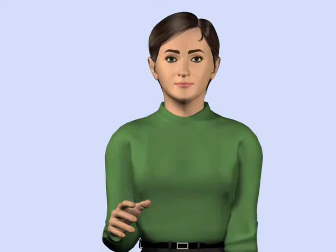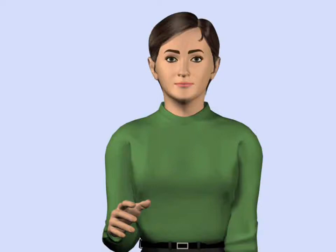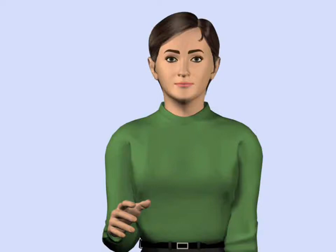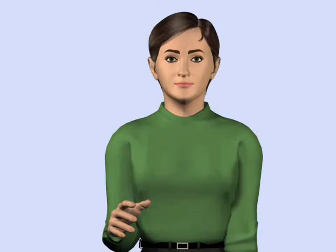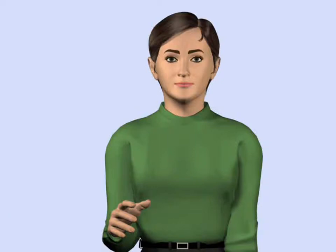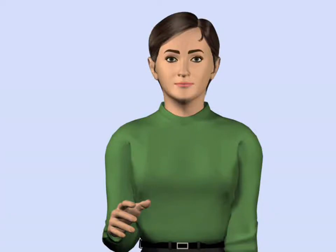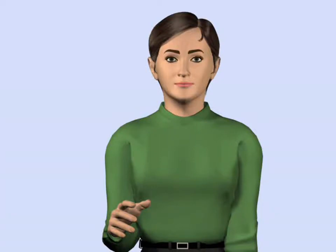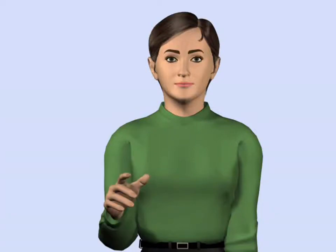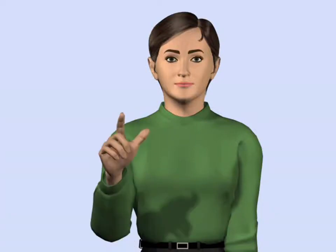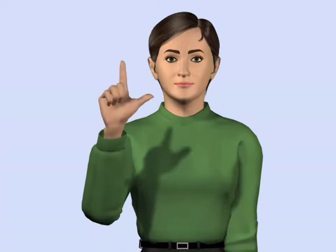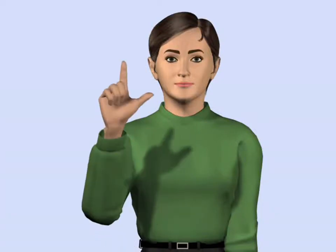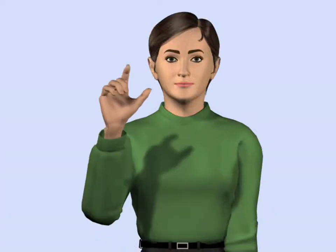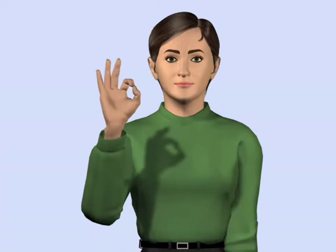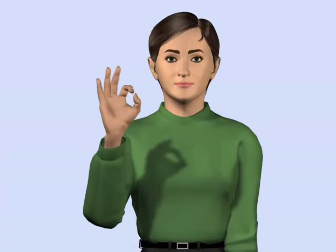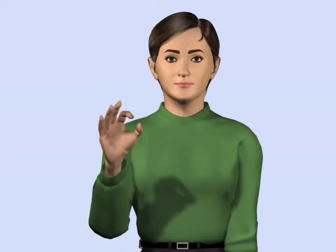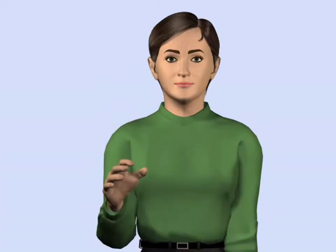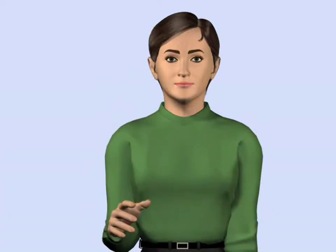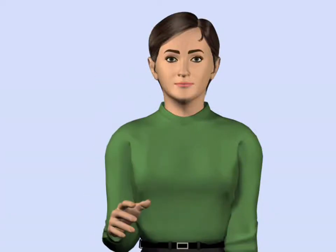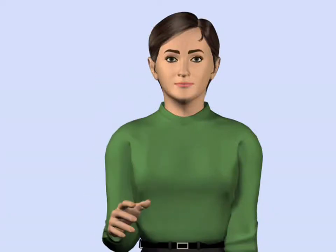left field